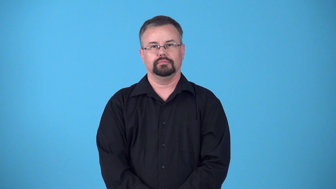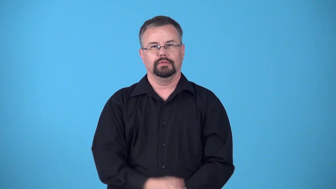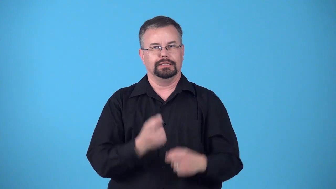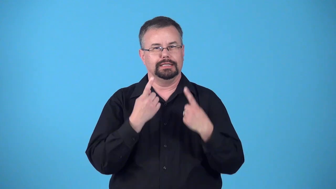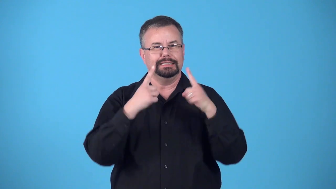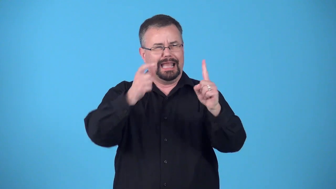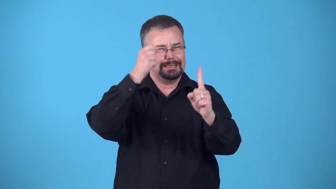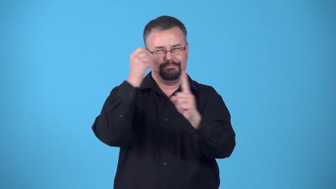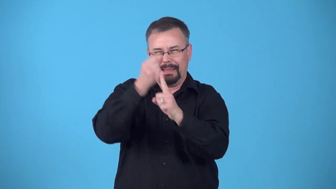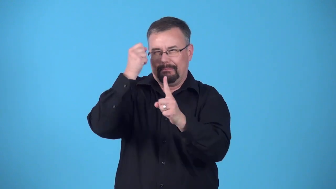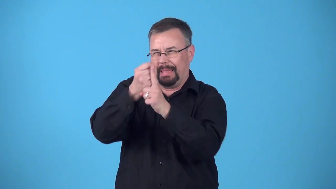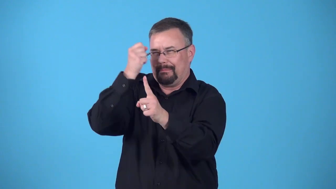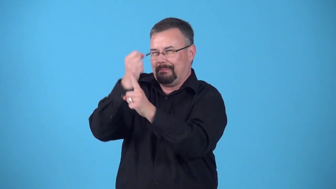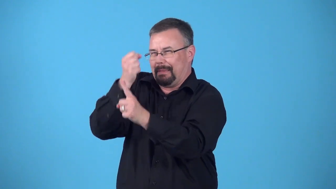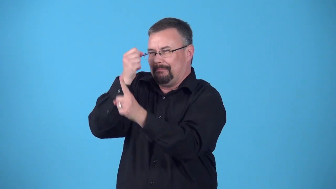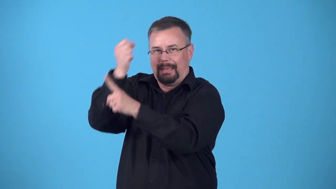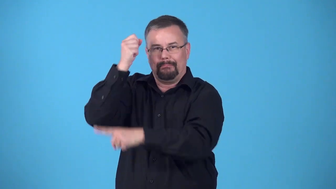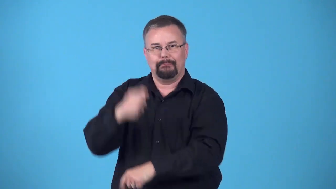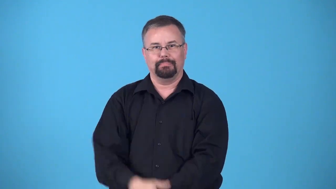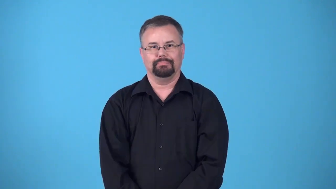on a roll